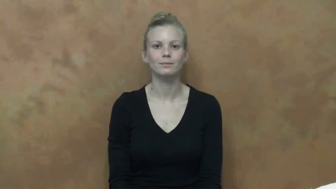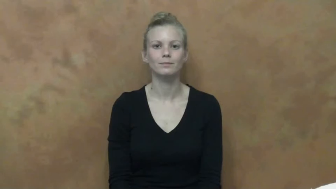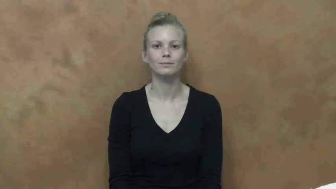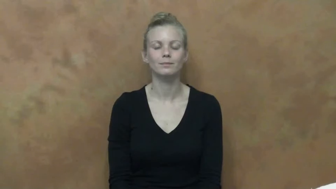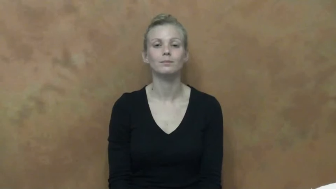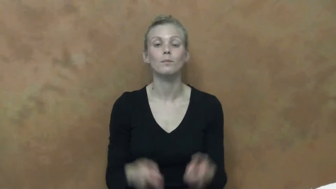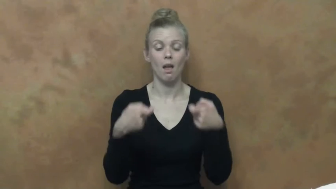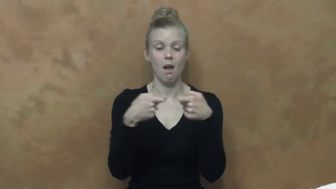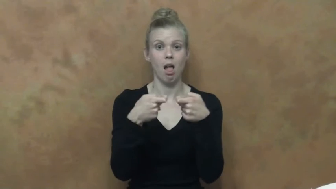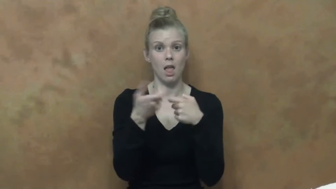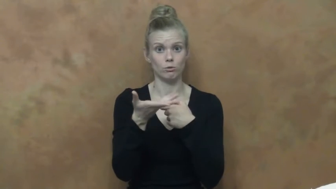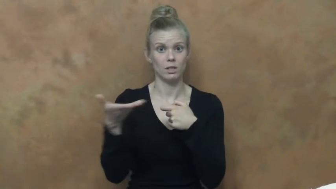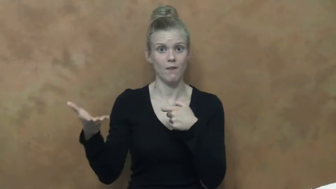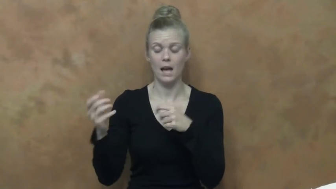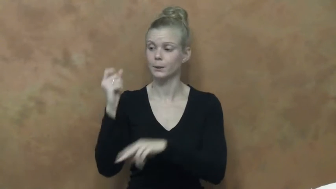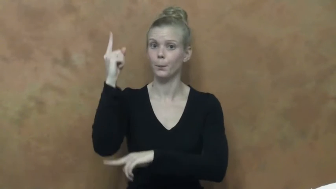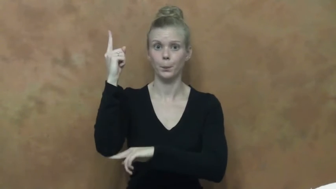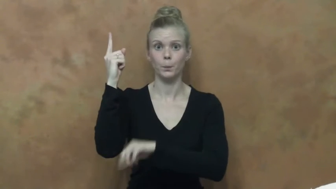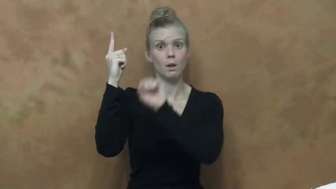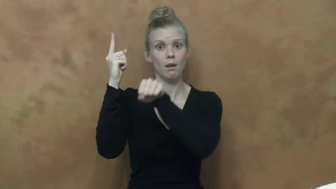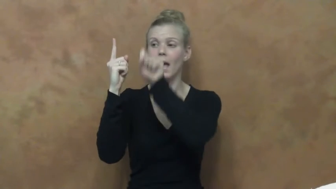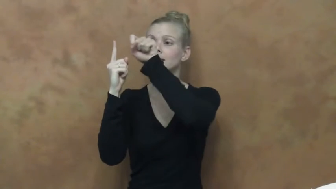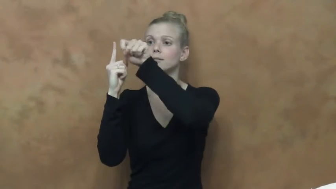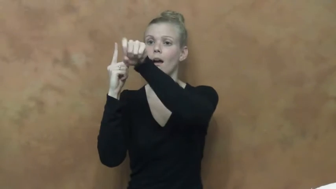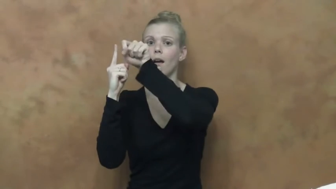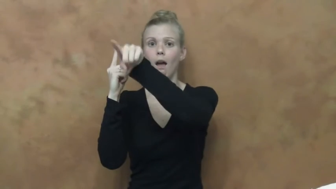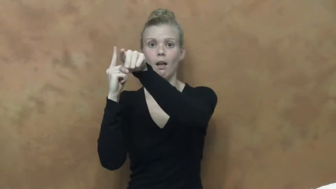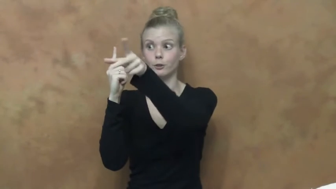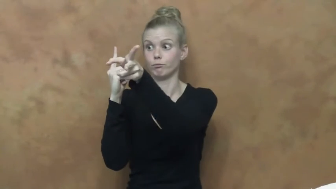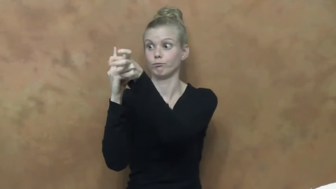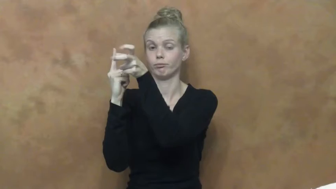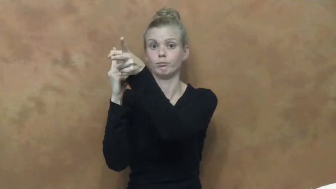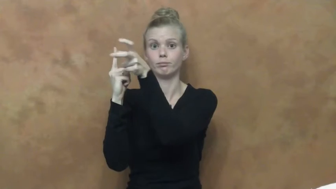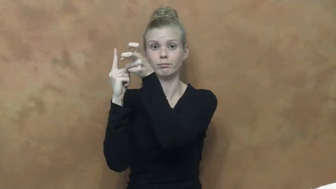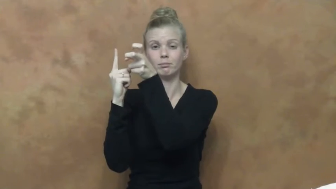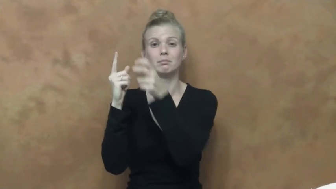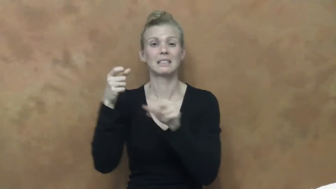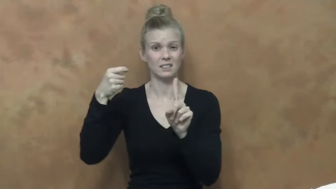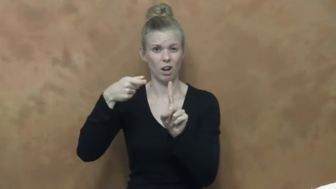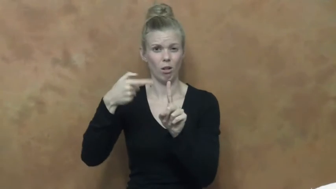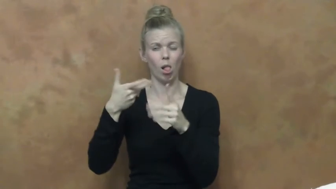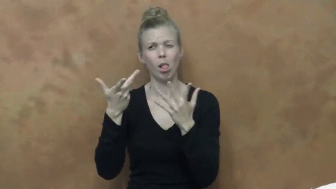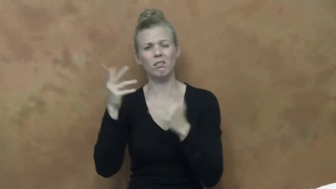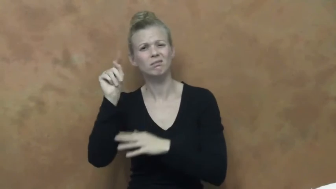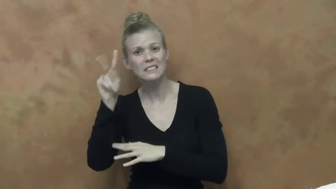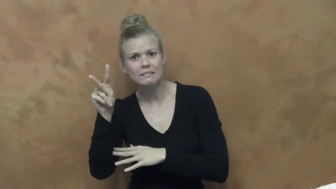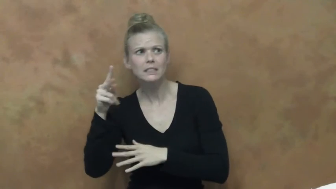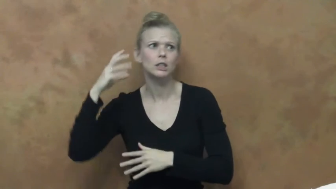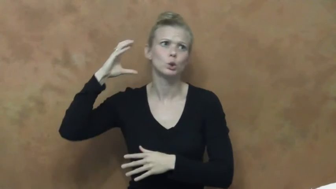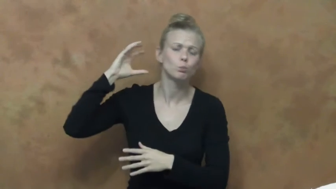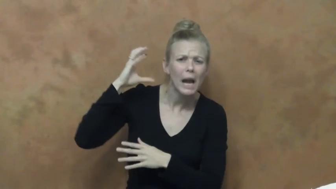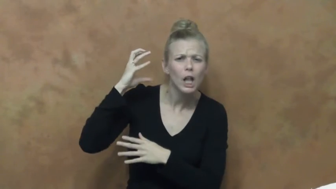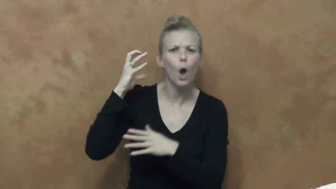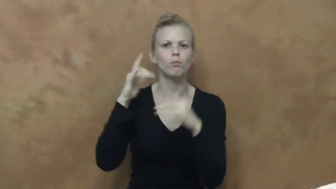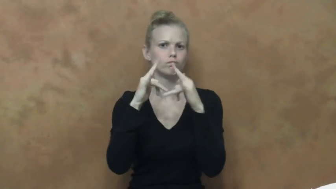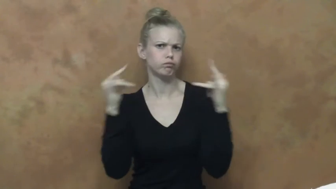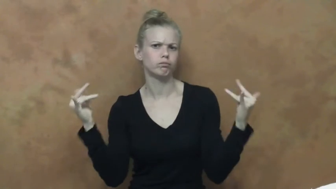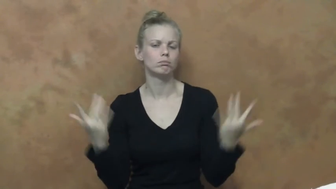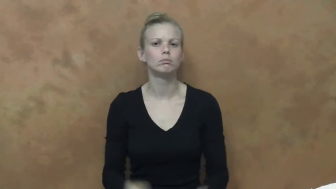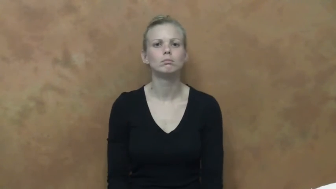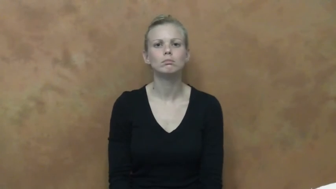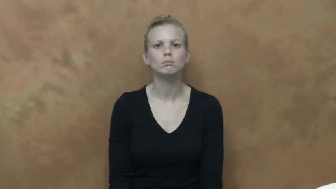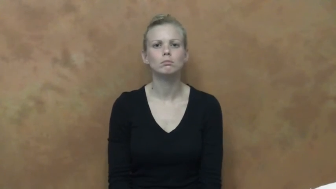antenna